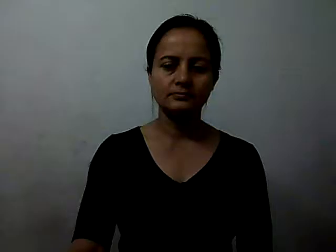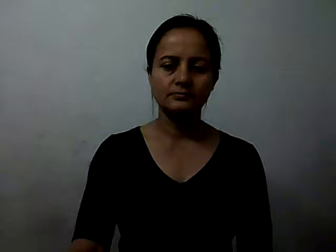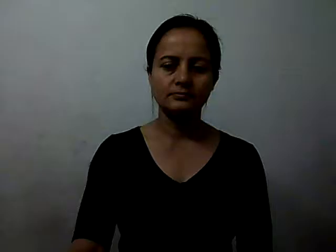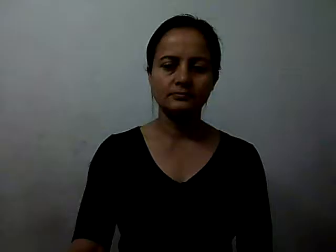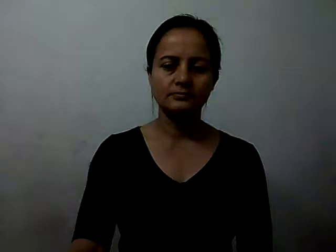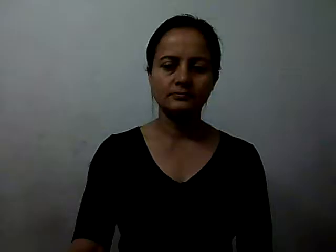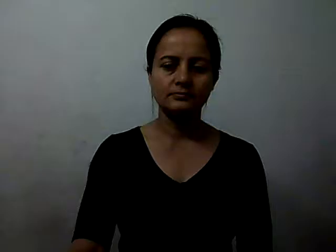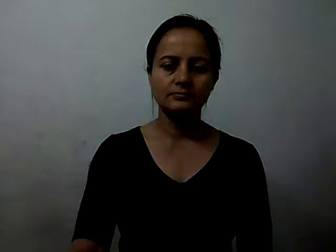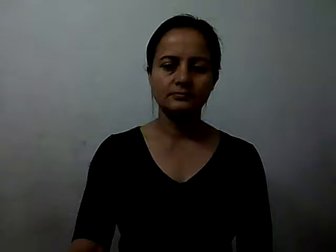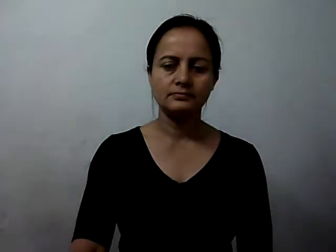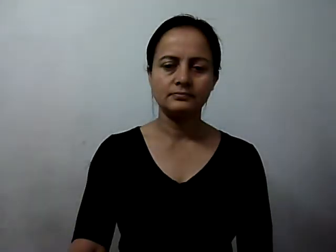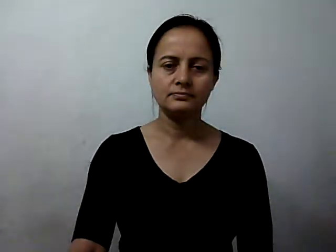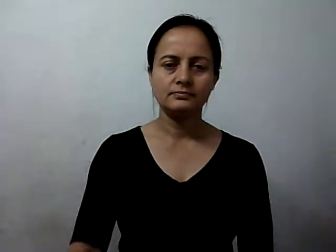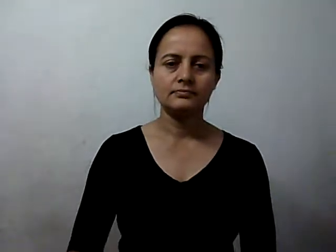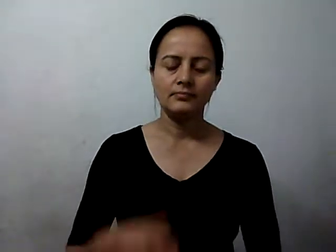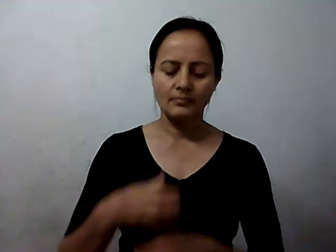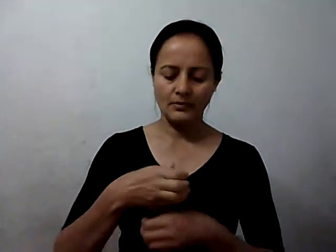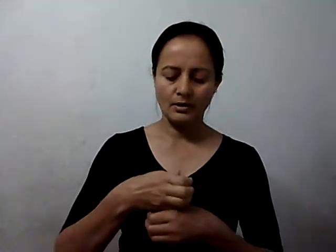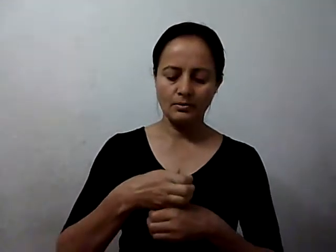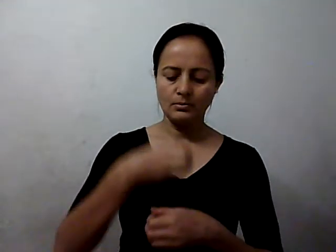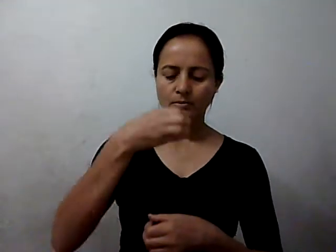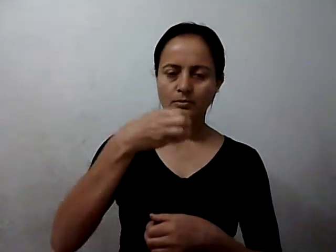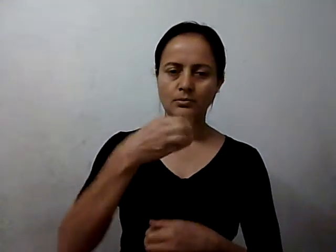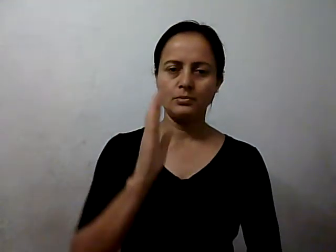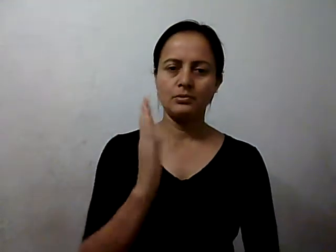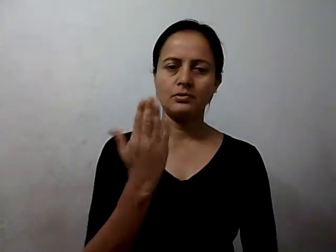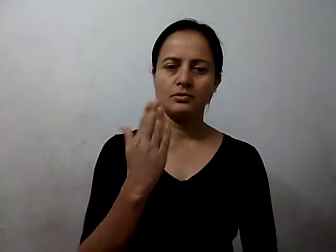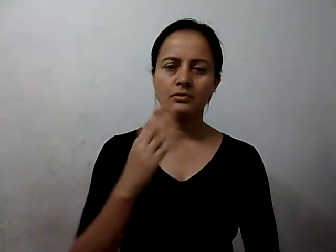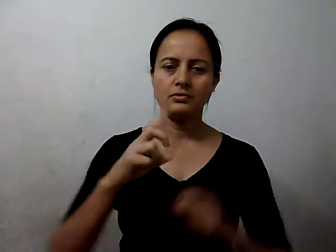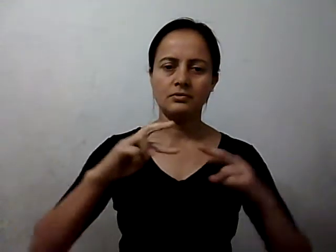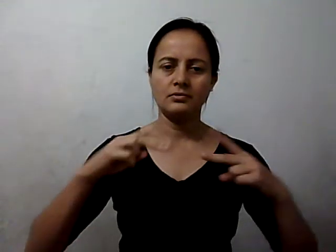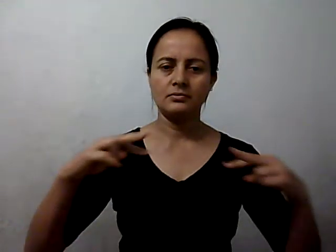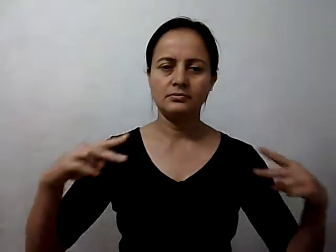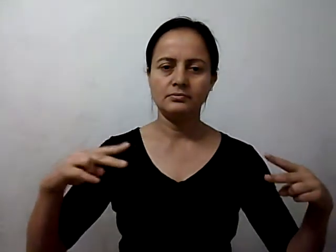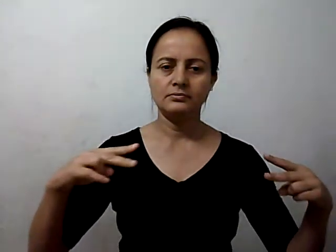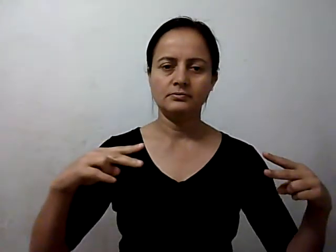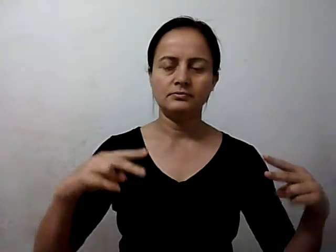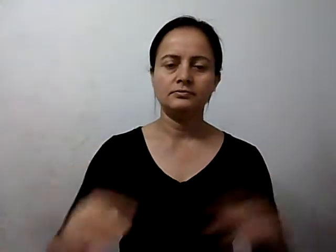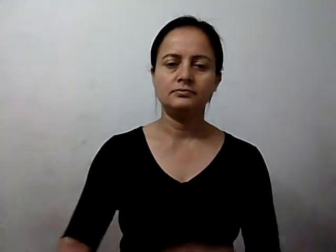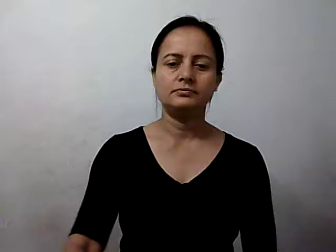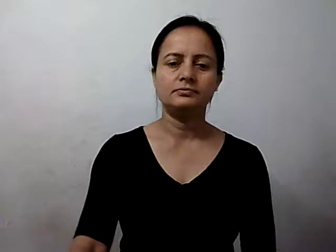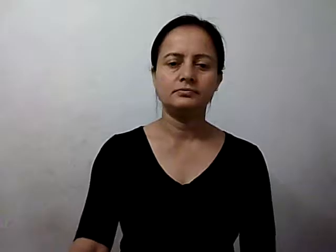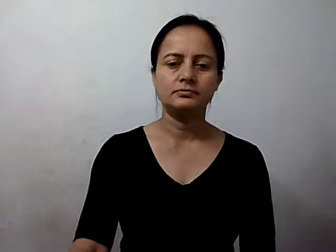bottle